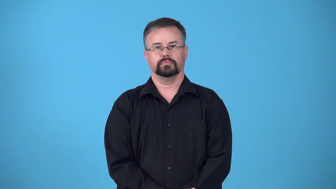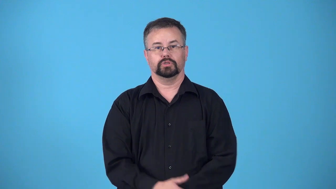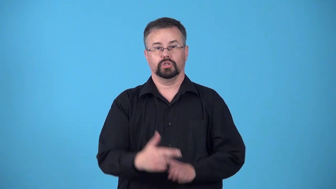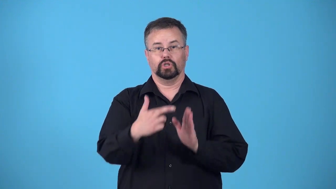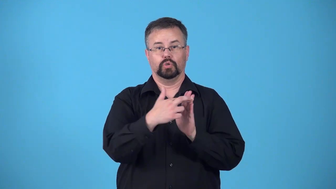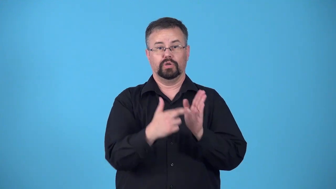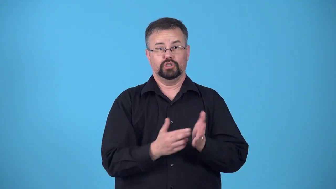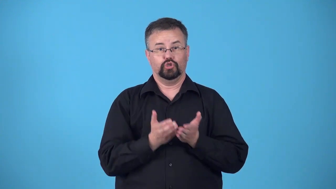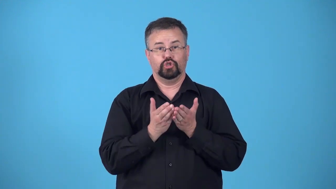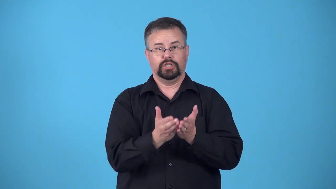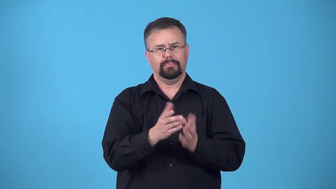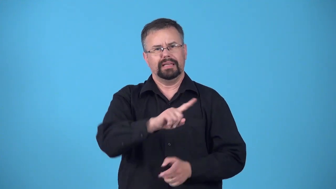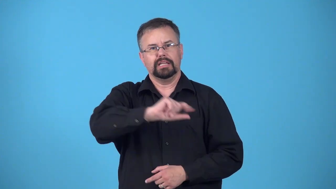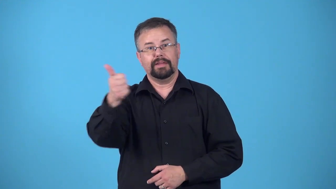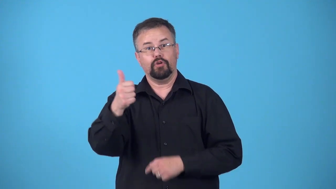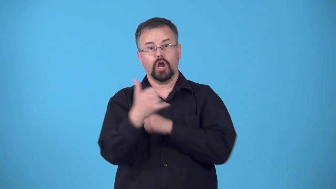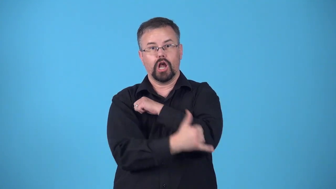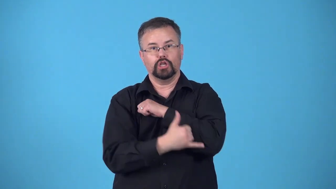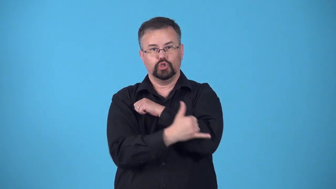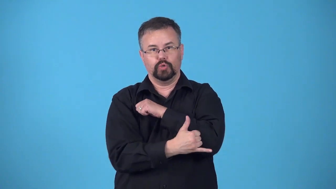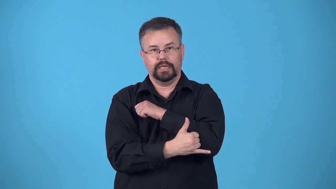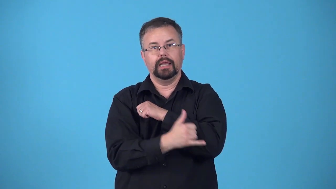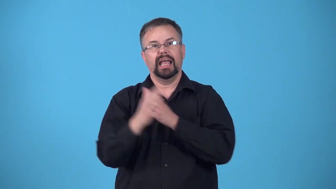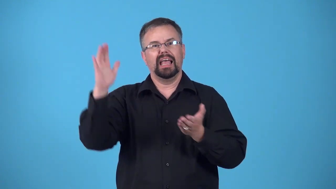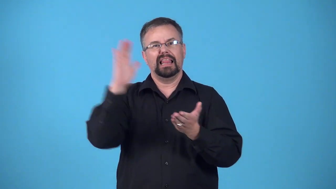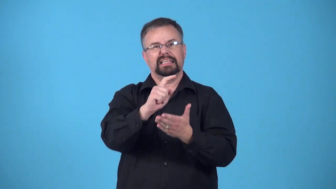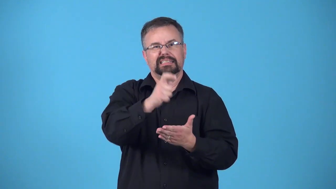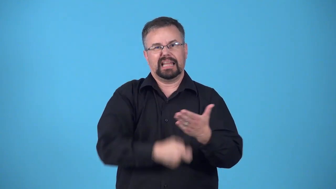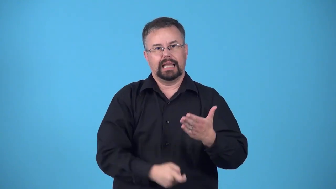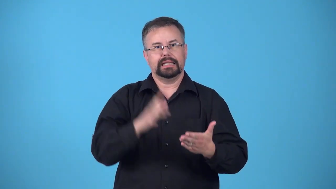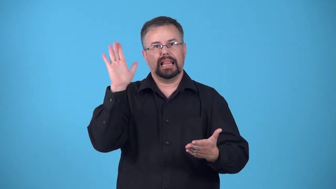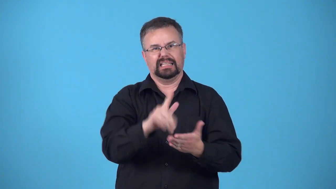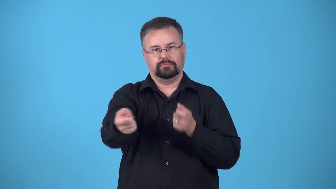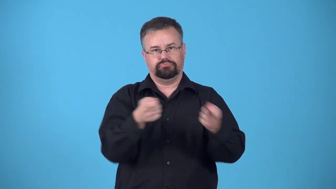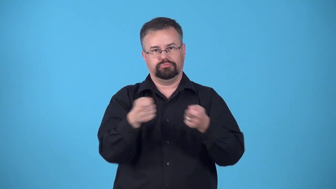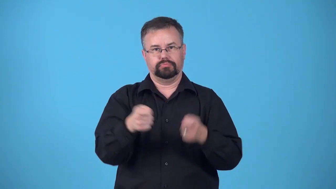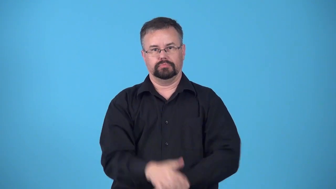under a flag of convenience